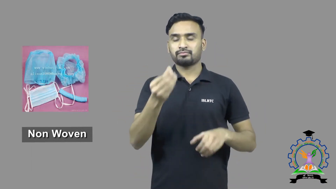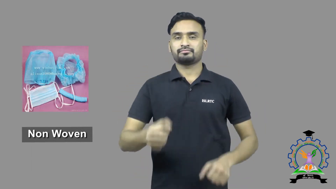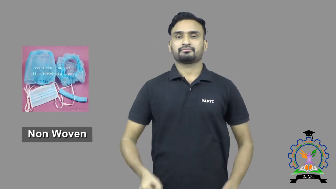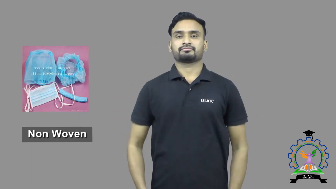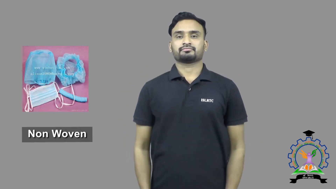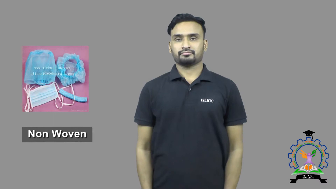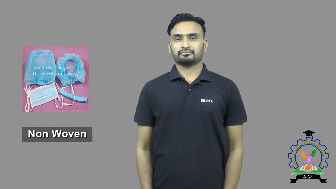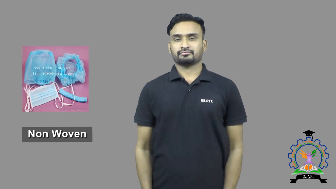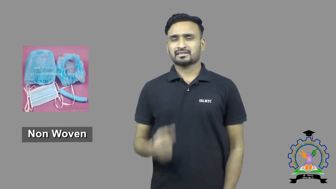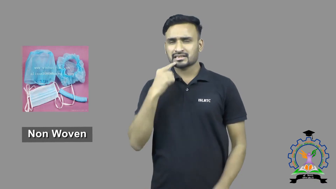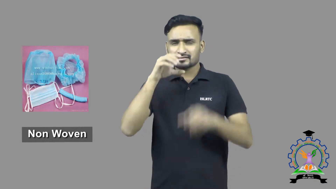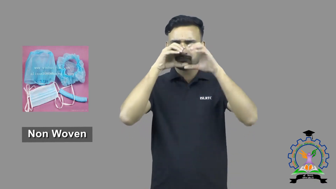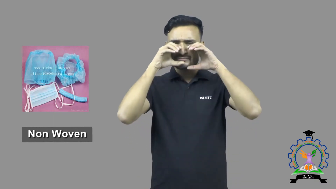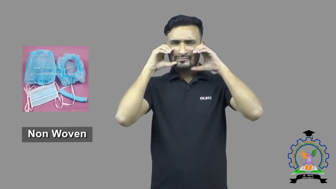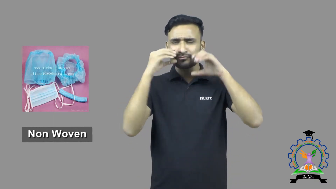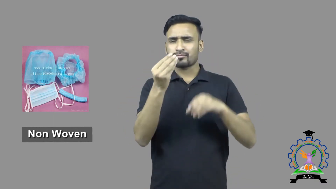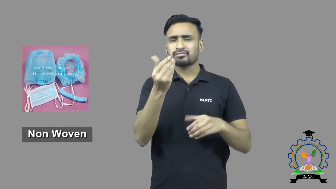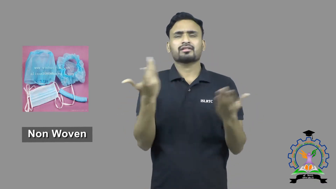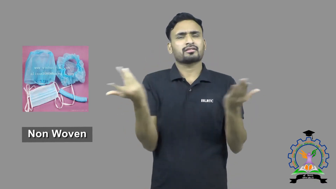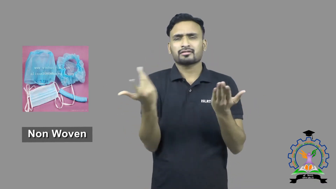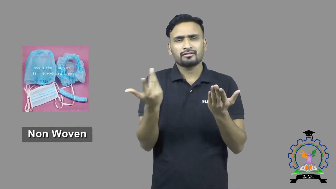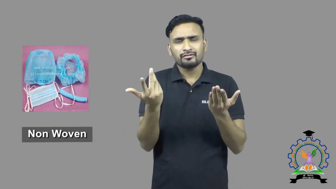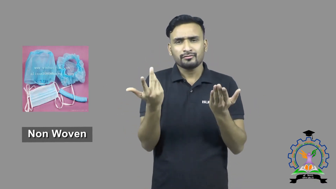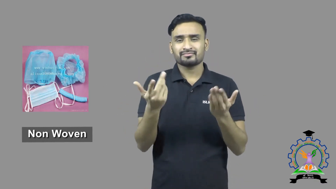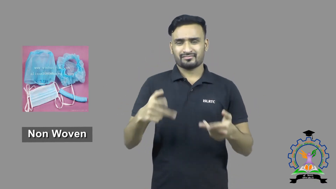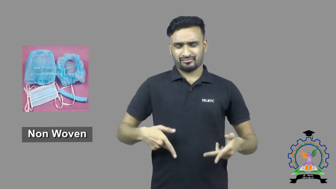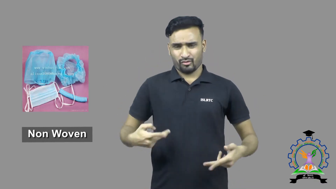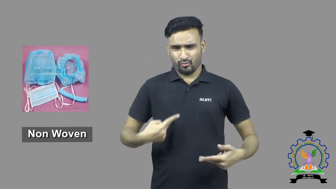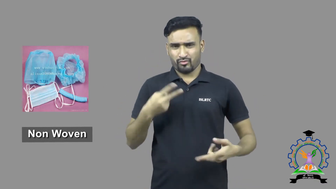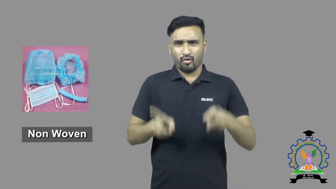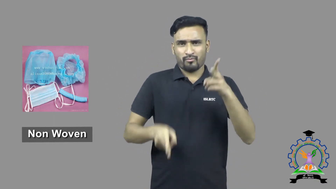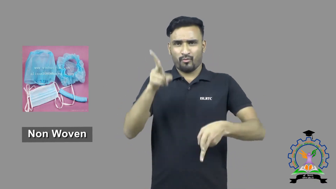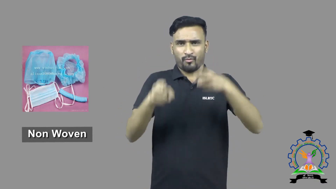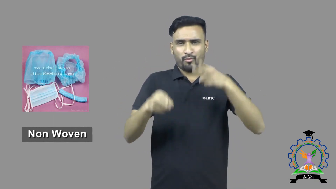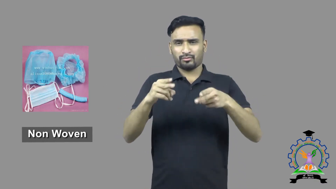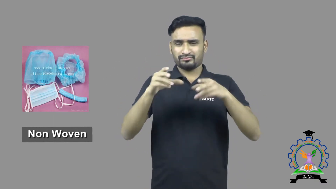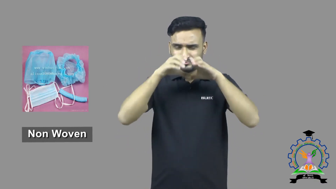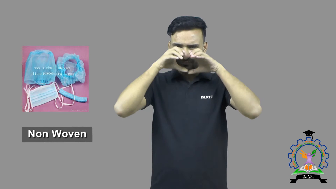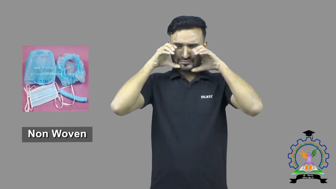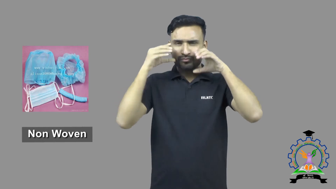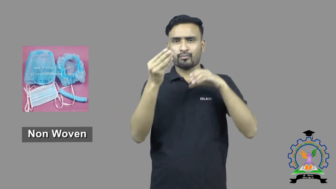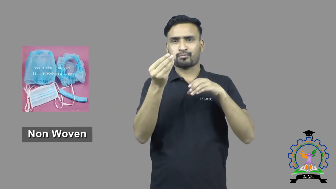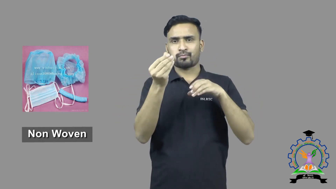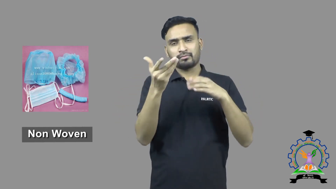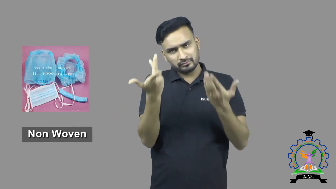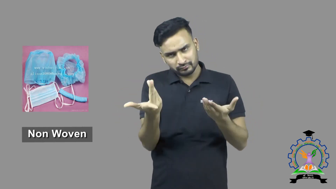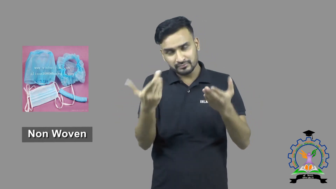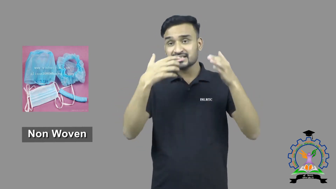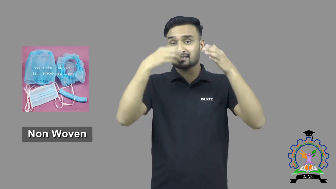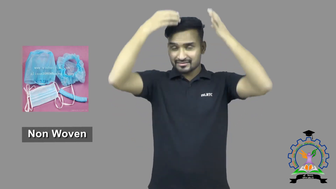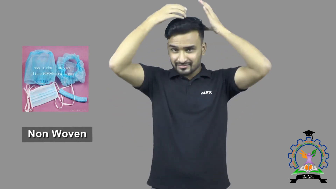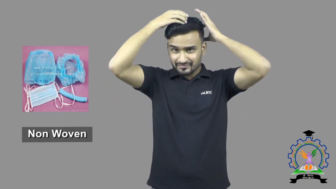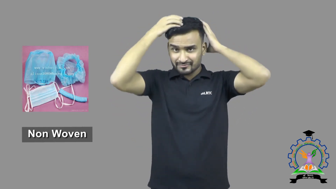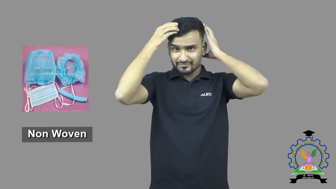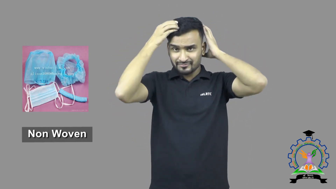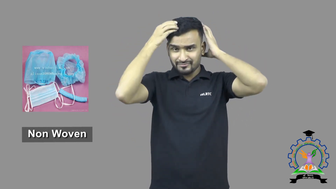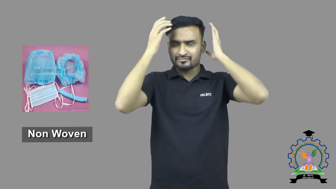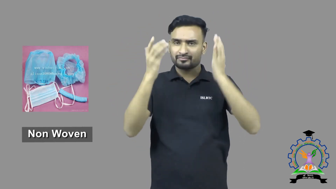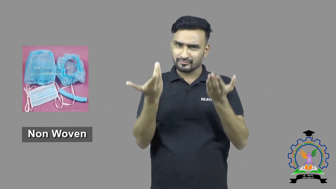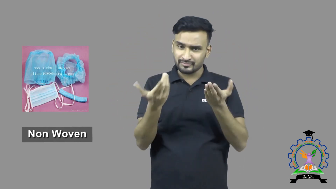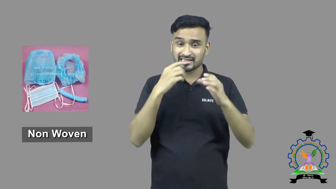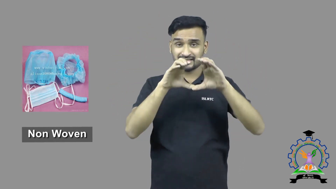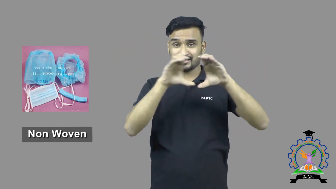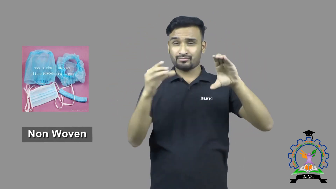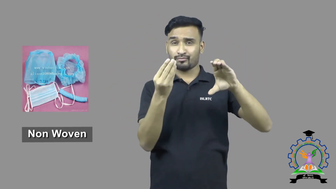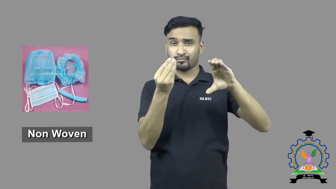Non Woven